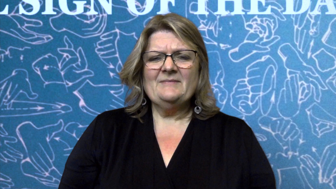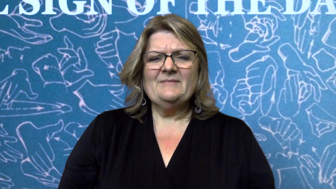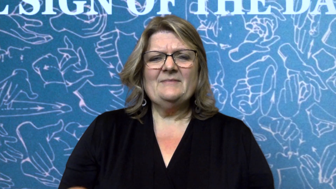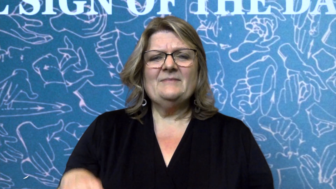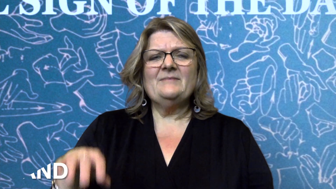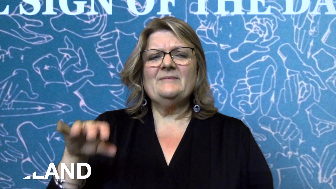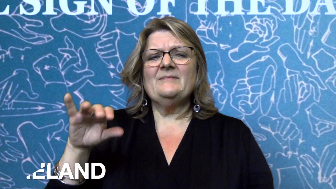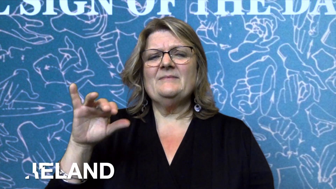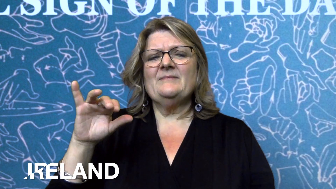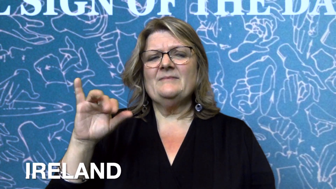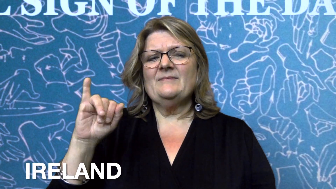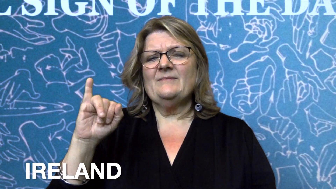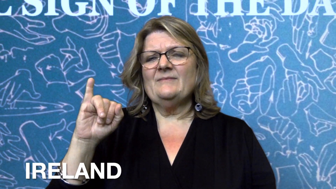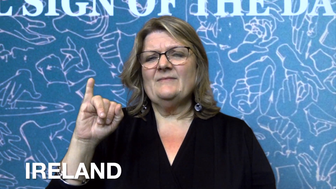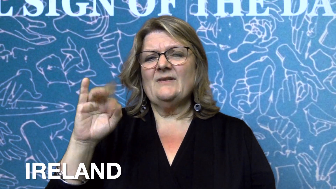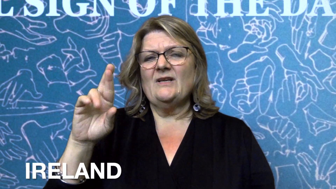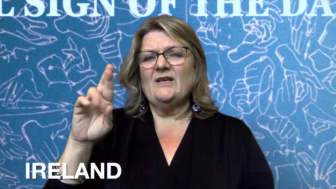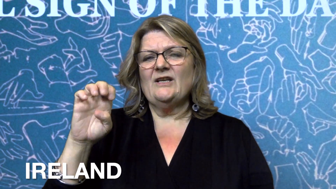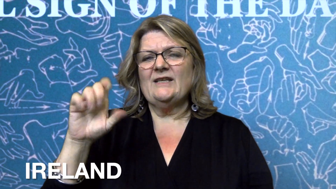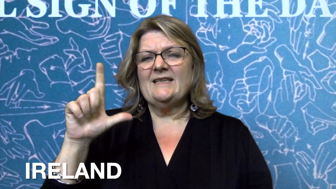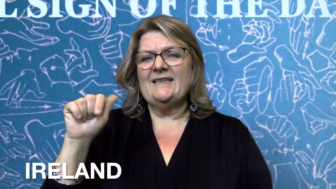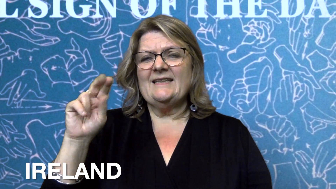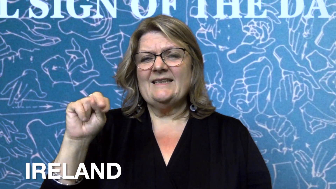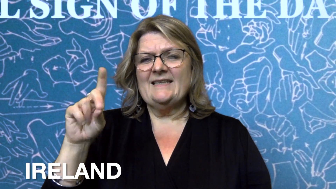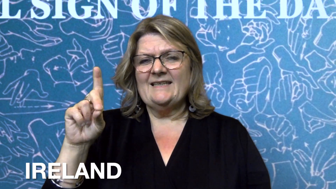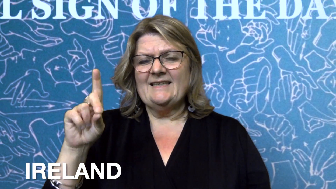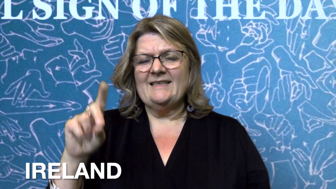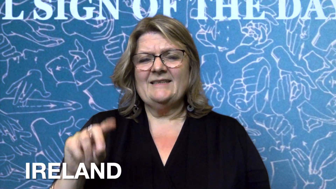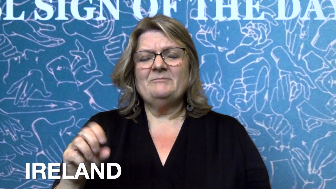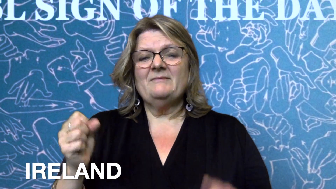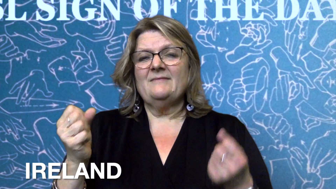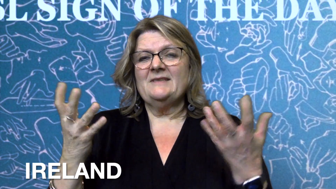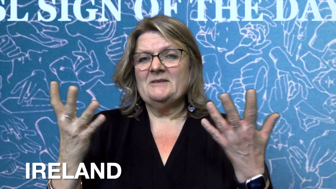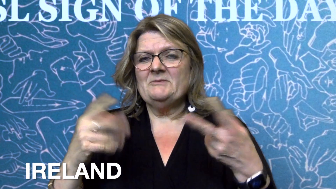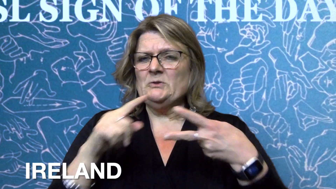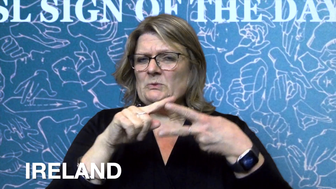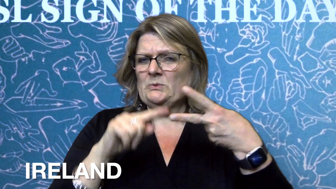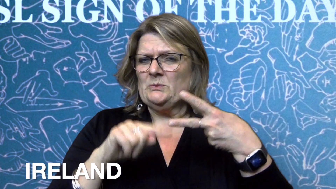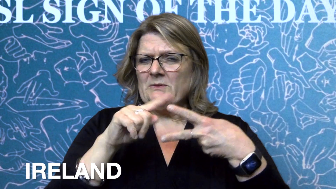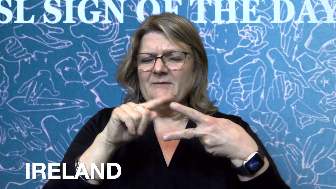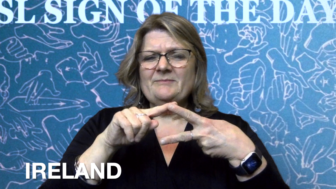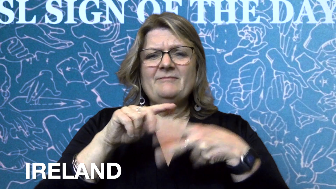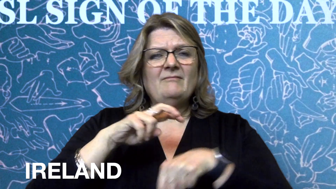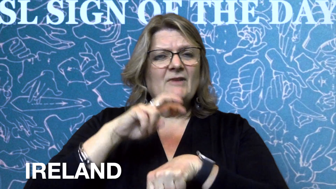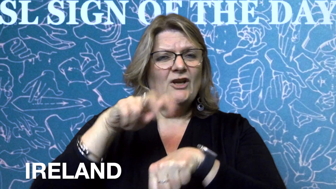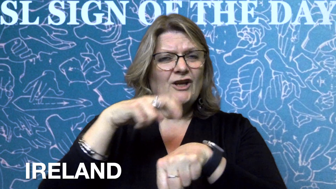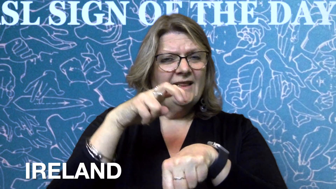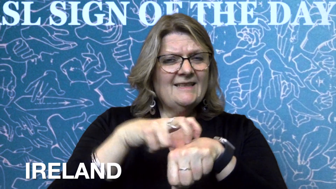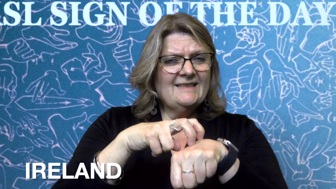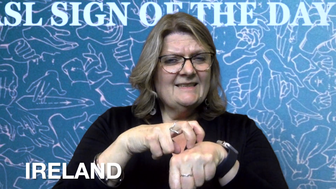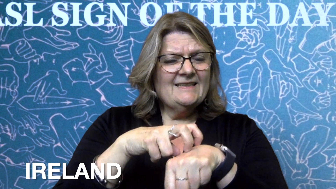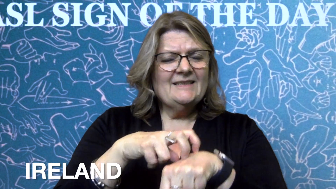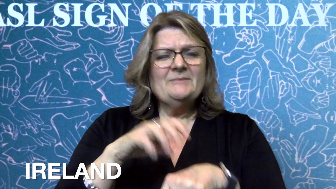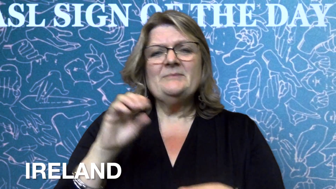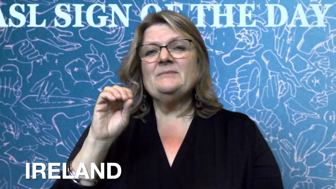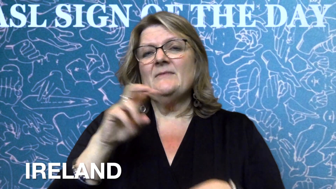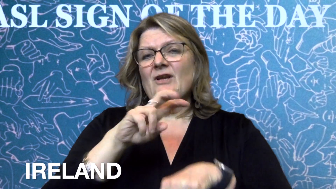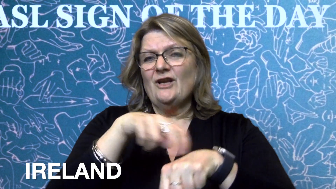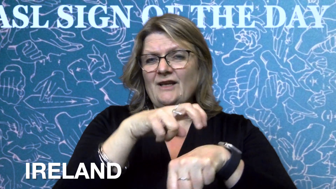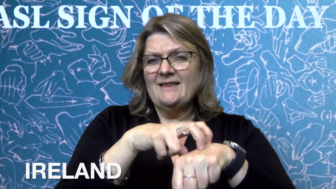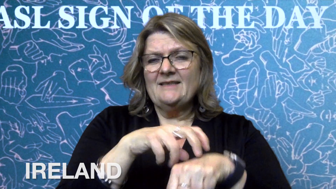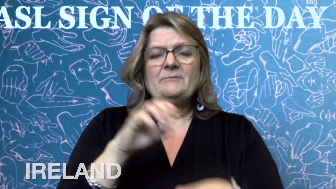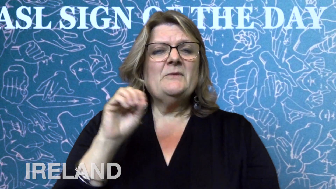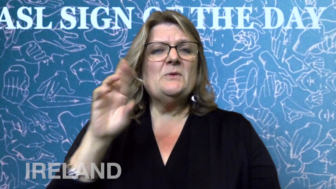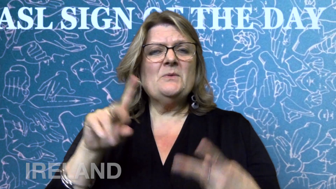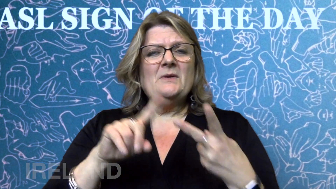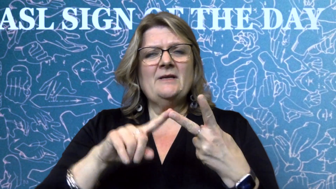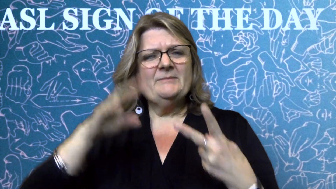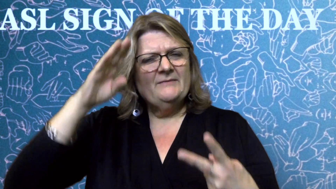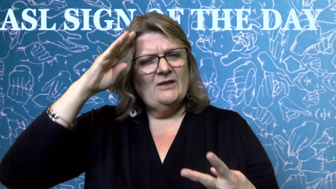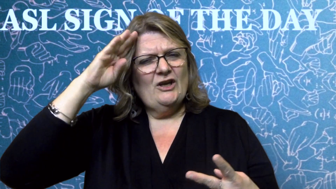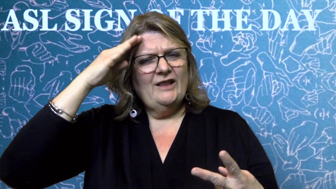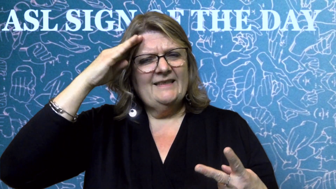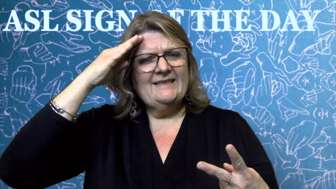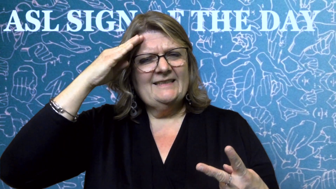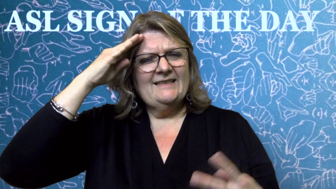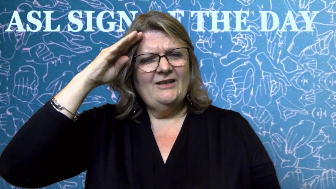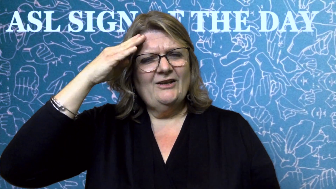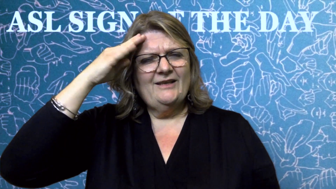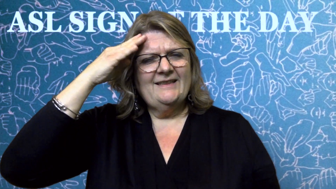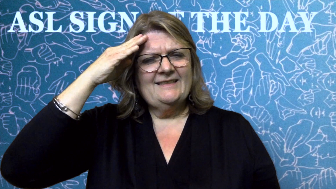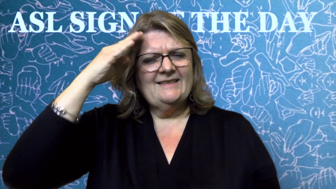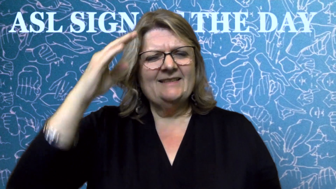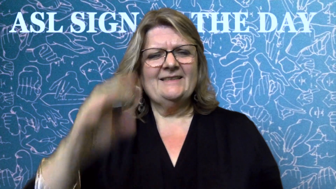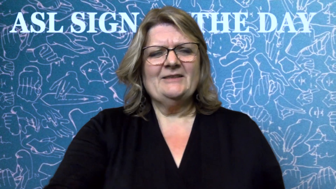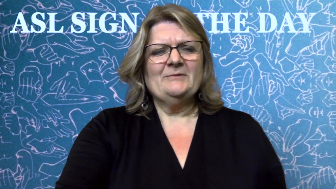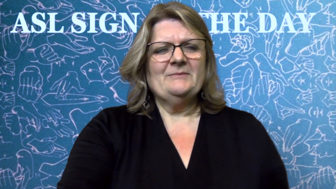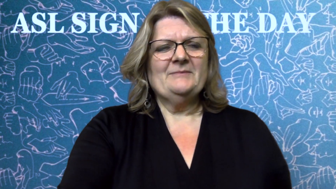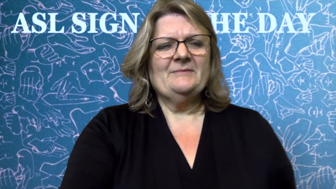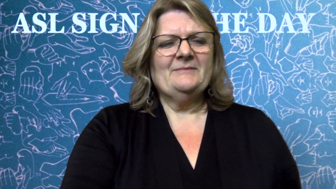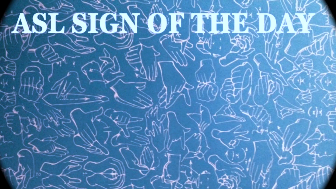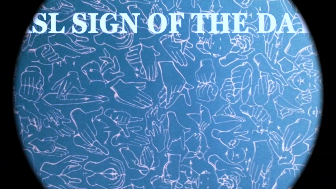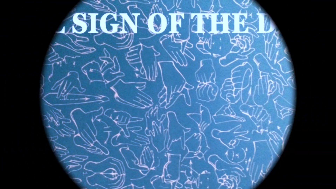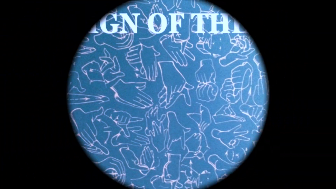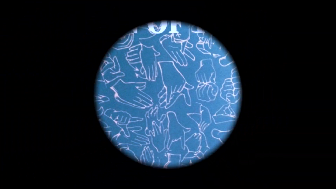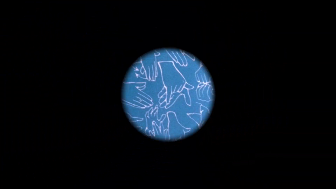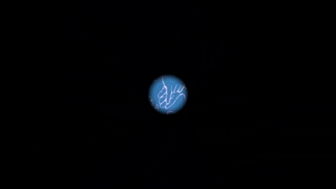IRELAND